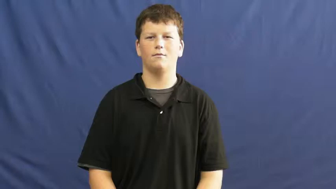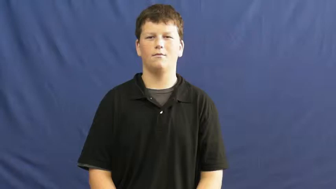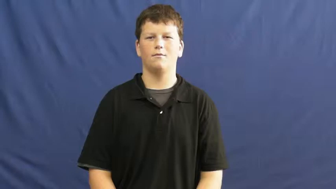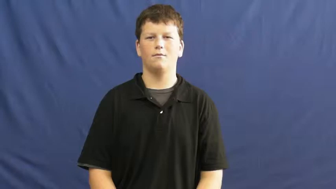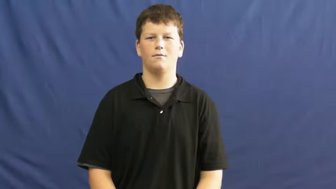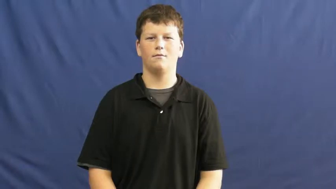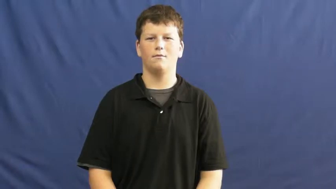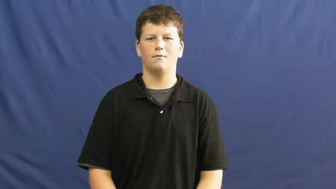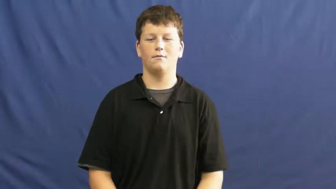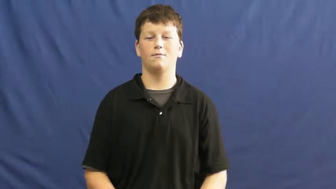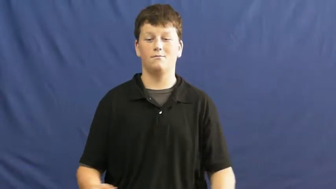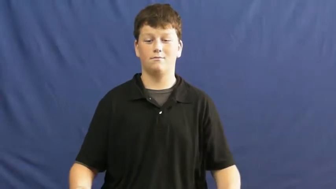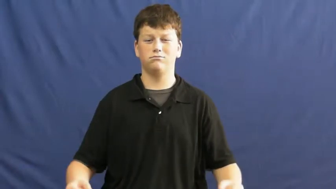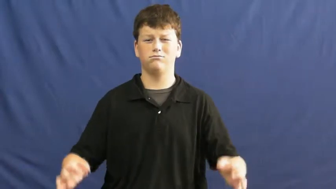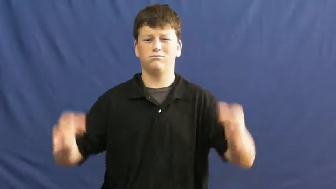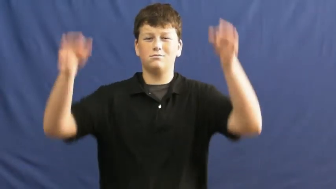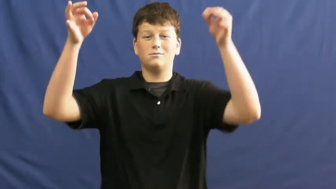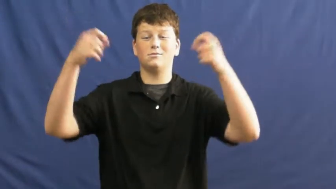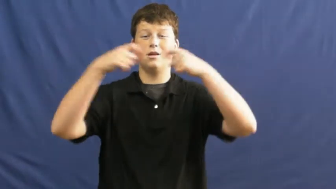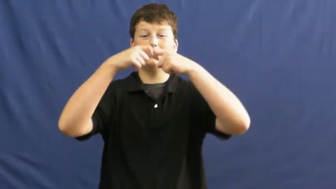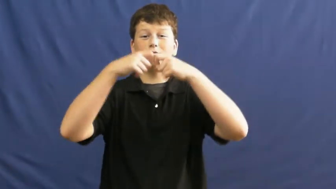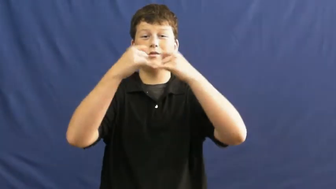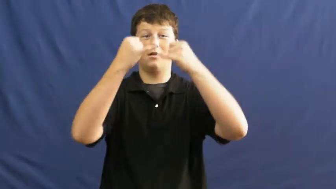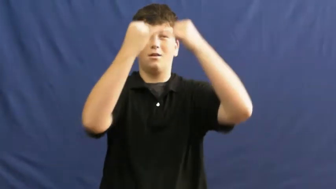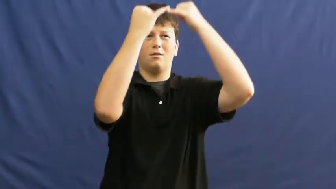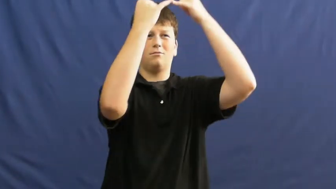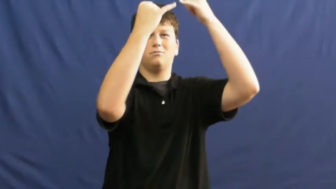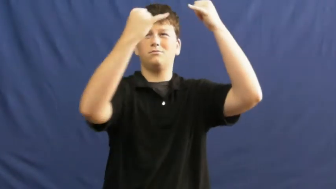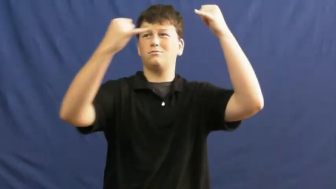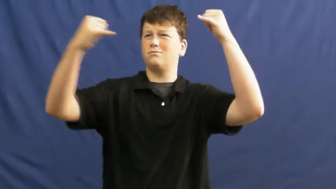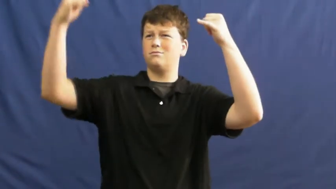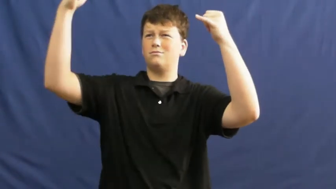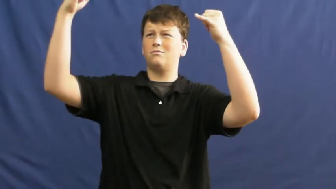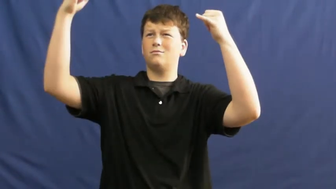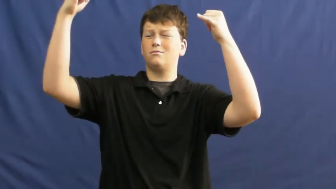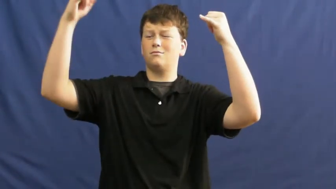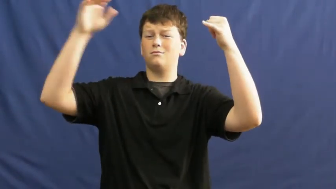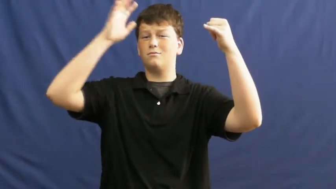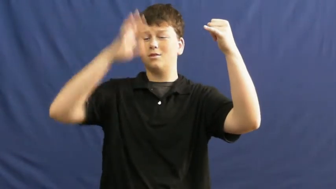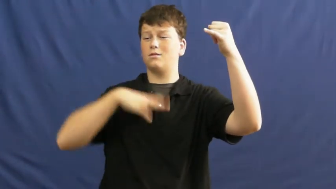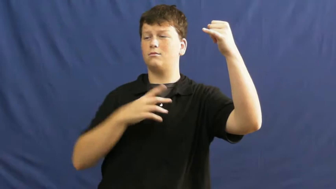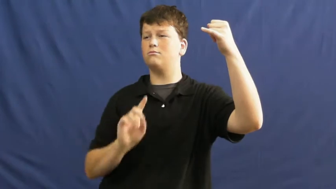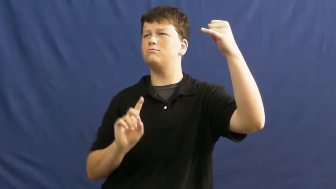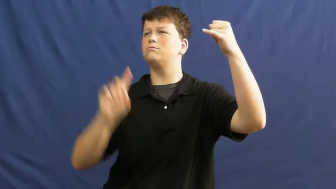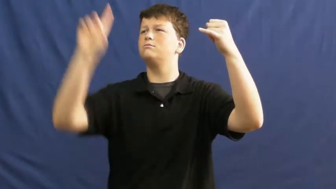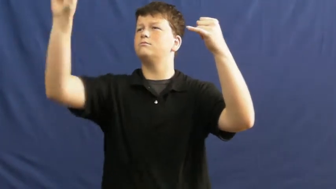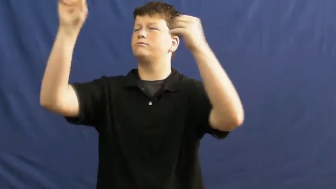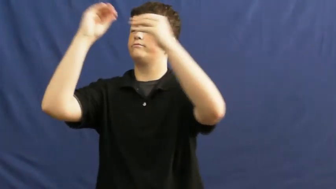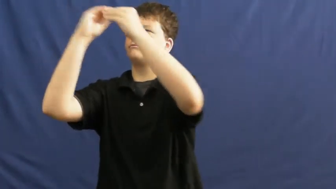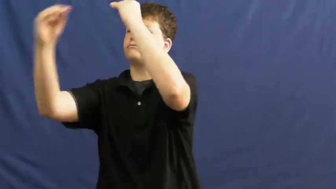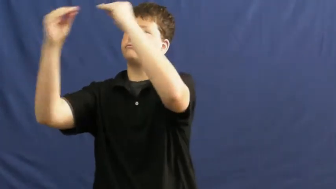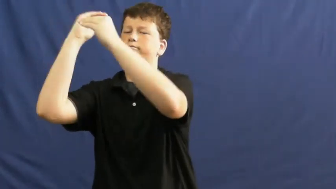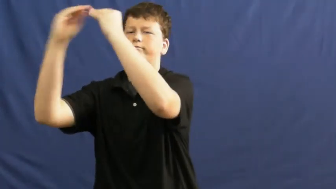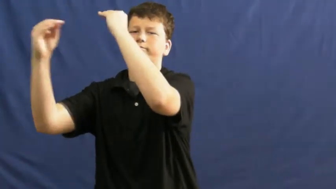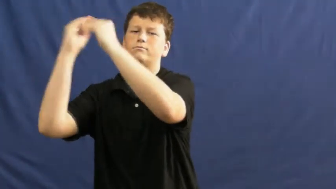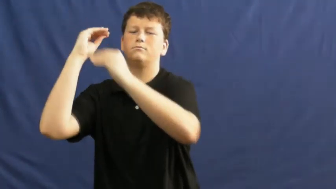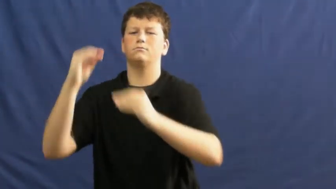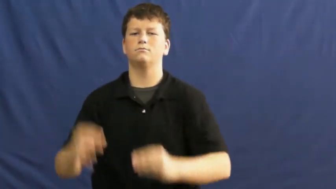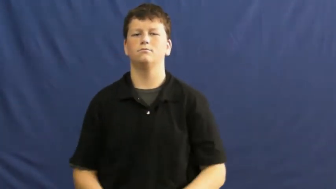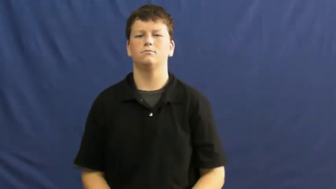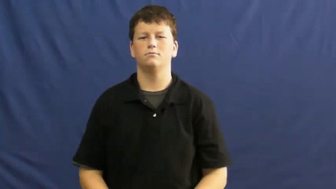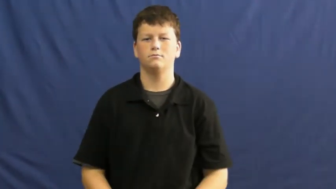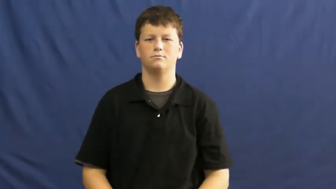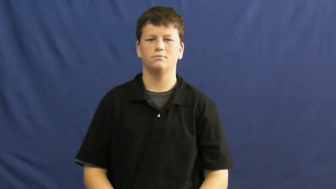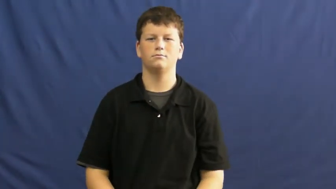linesman